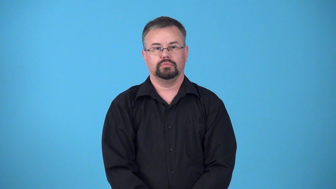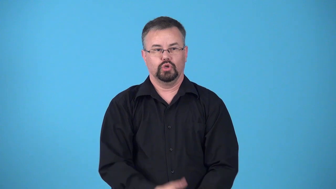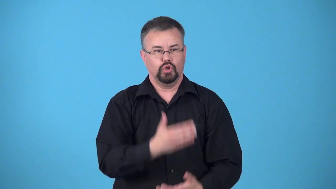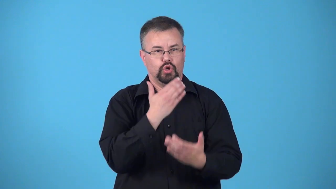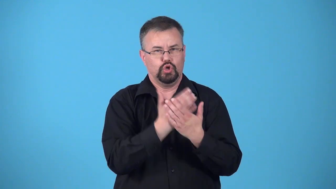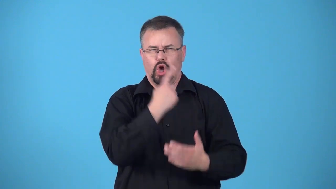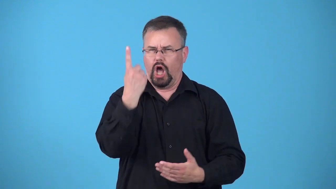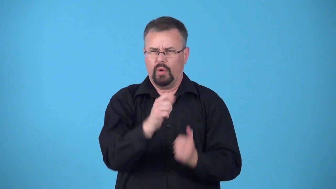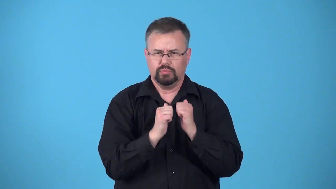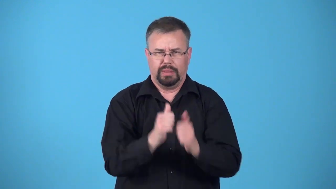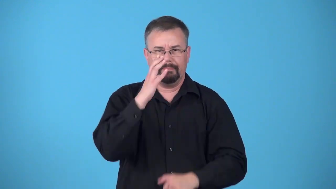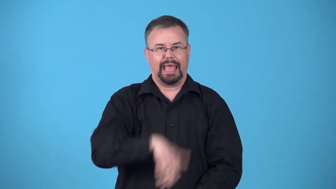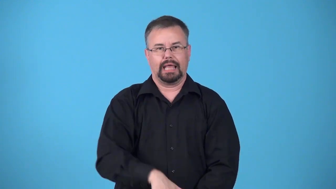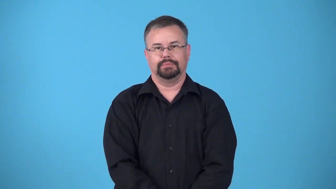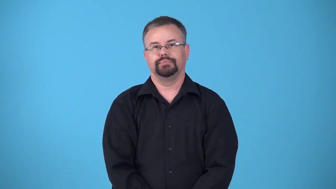never a rose without the prick